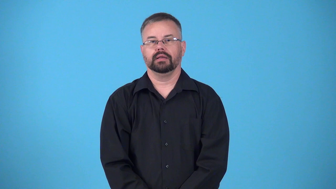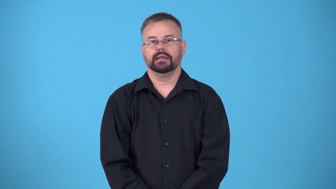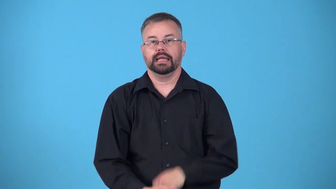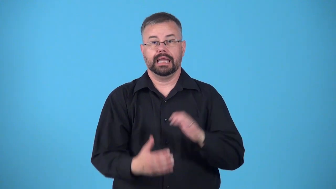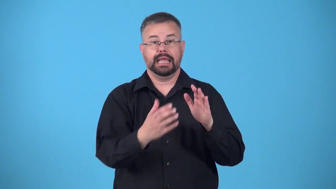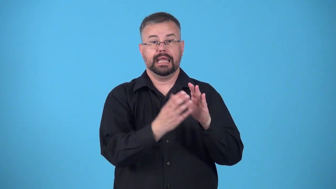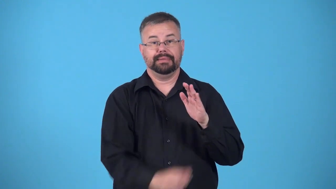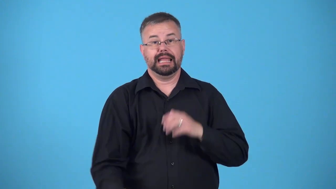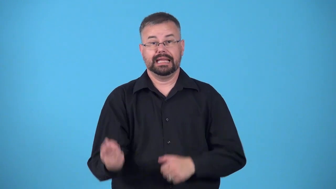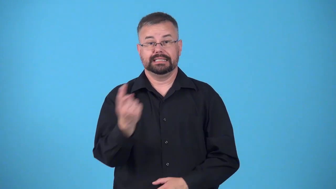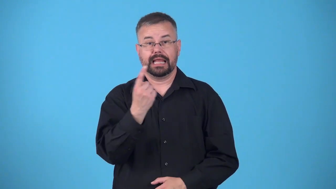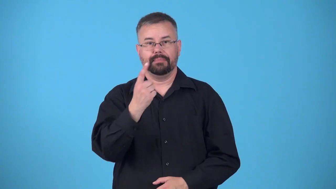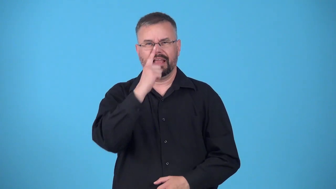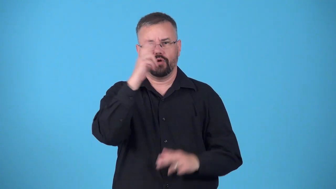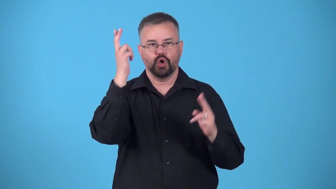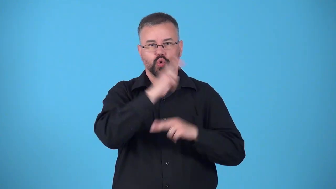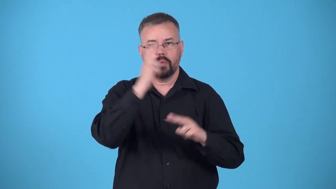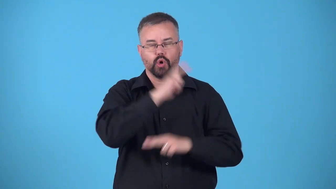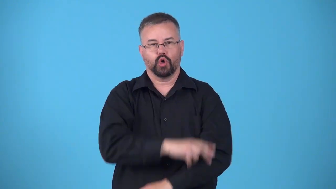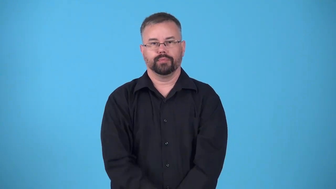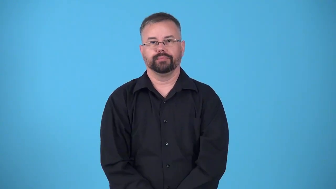send up